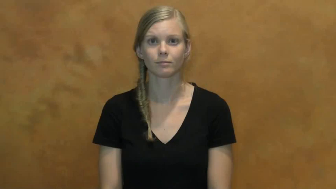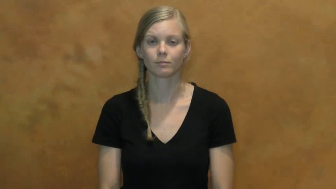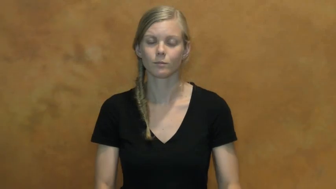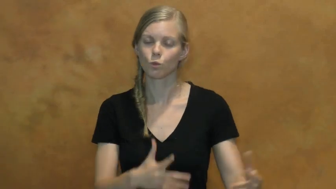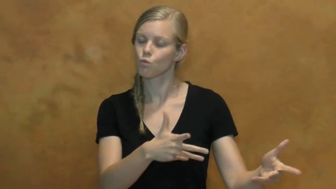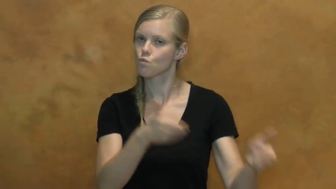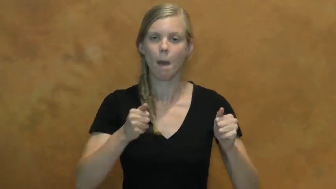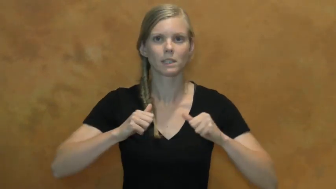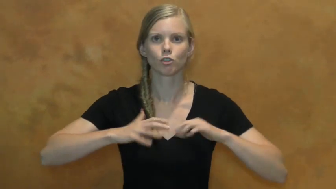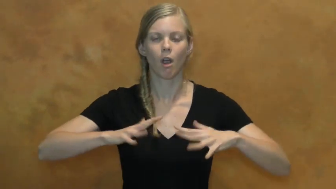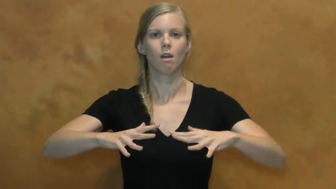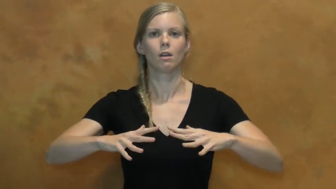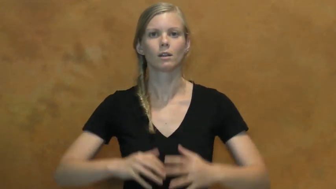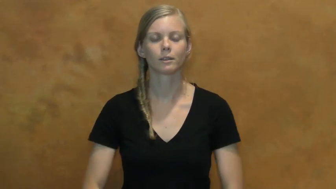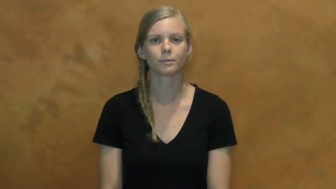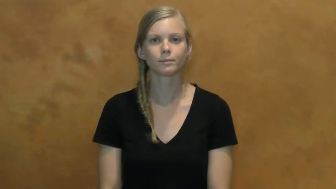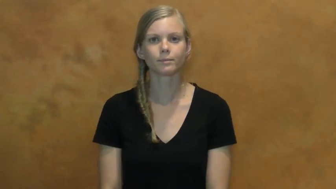vibration